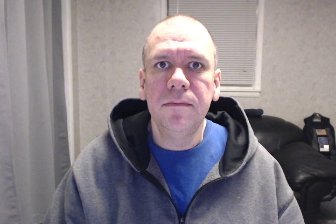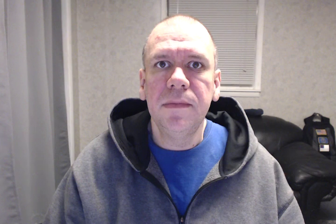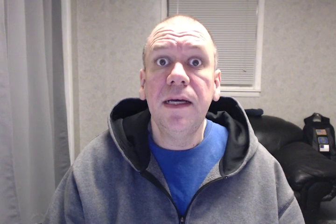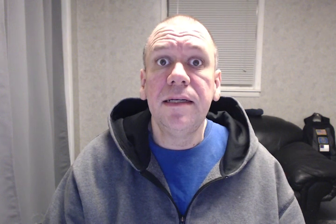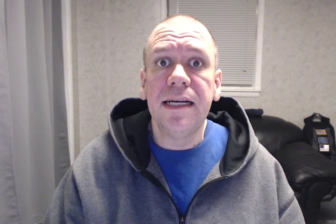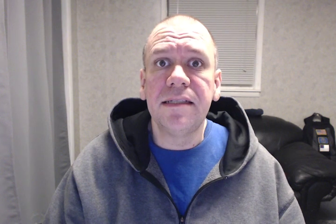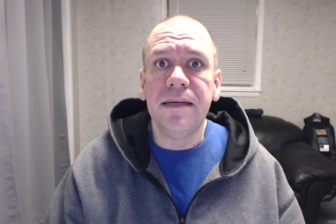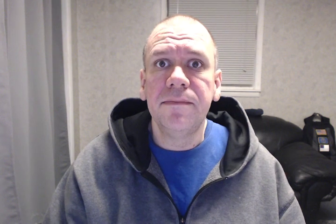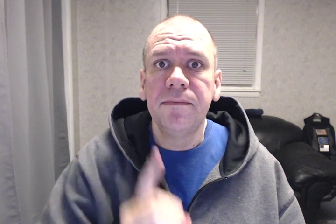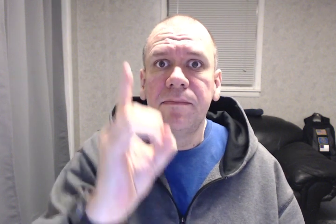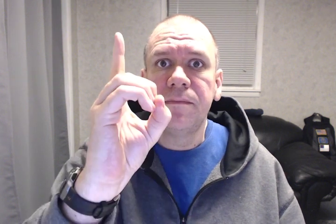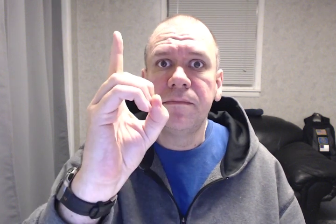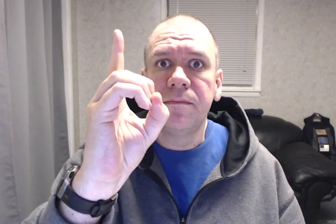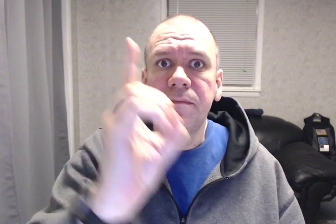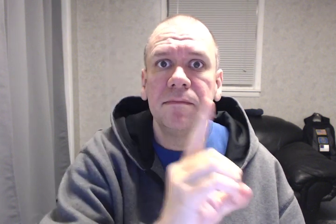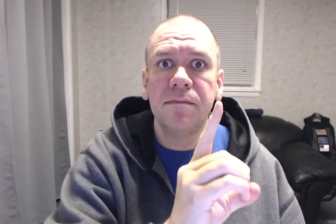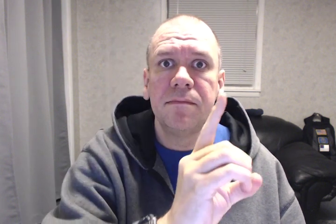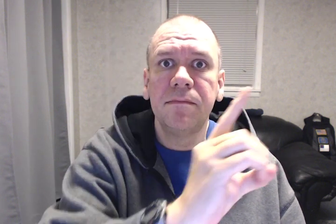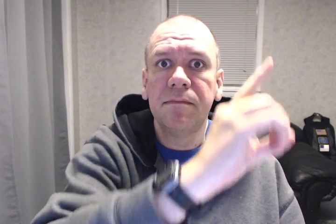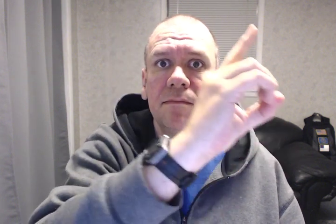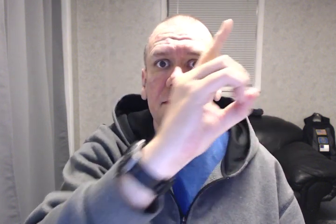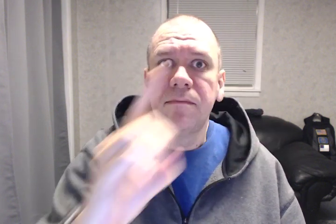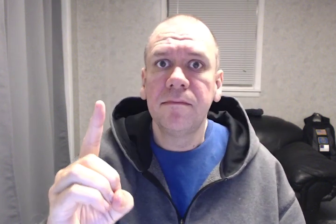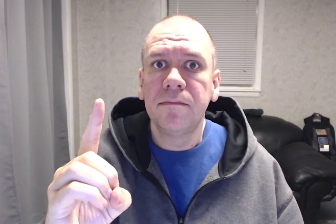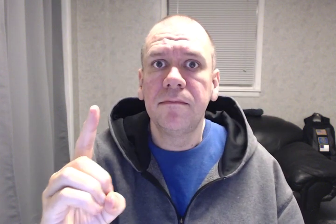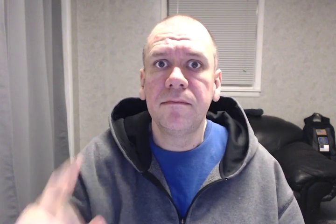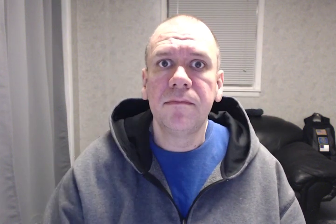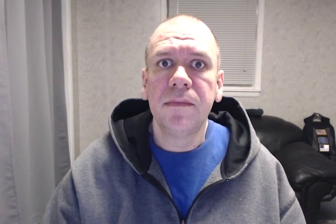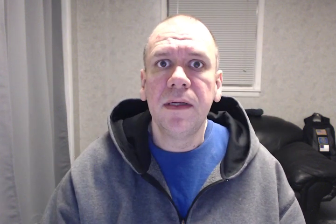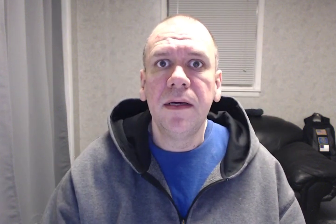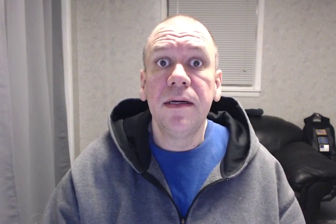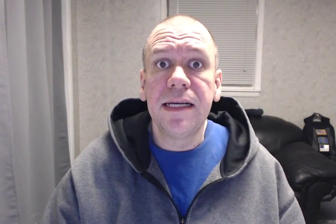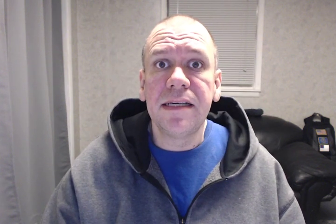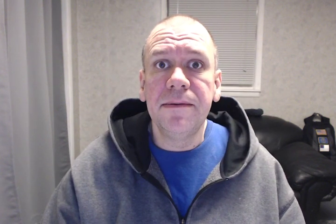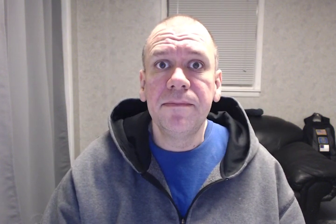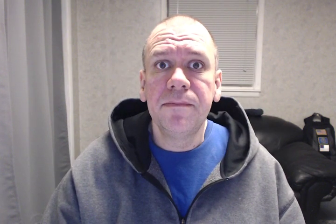Dixie